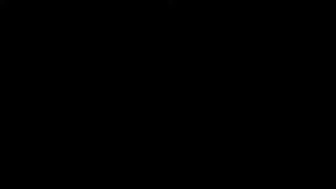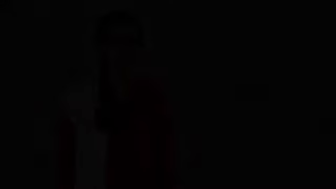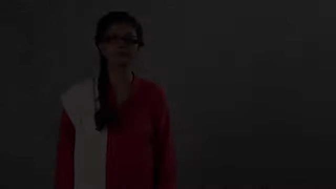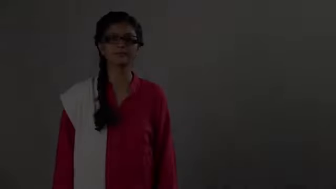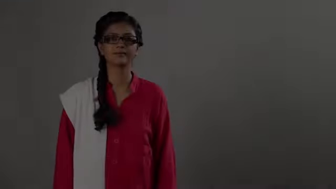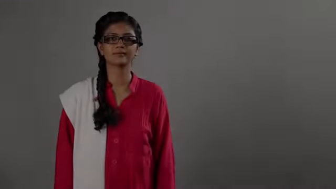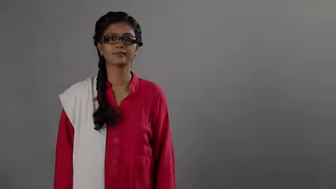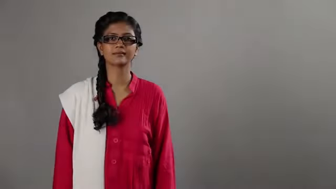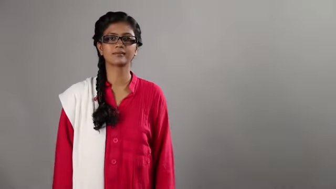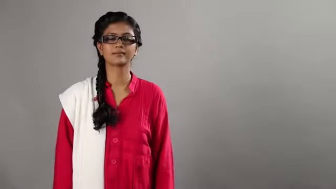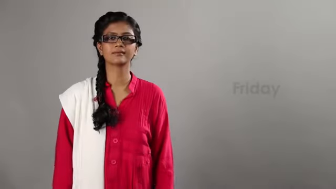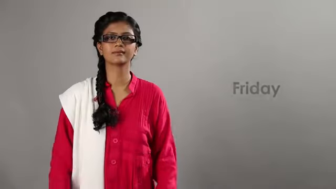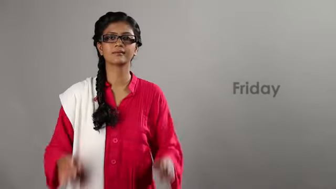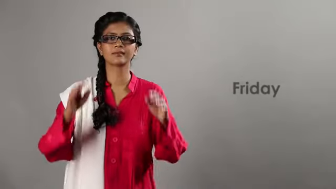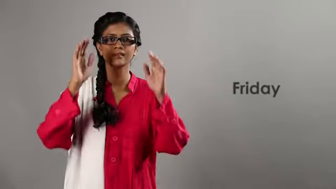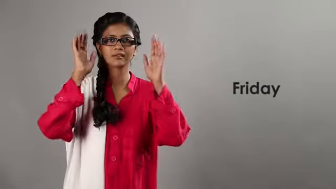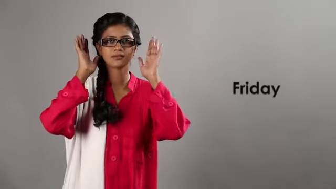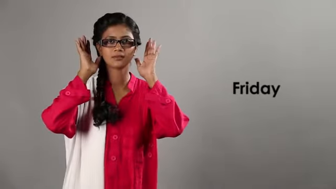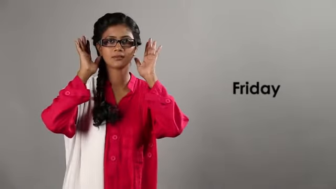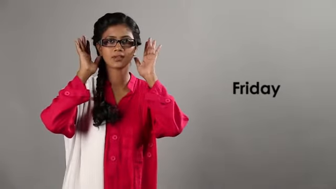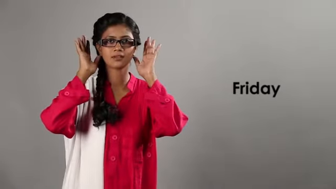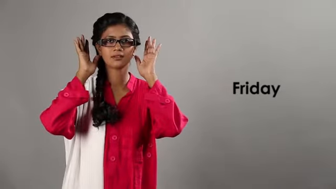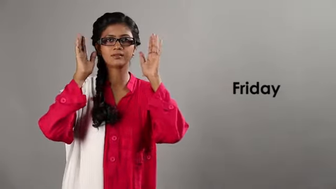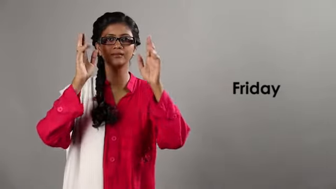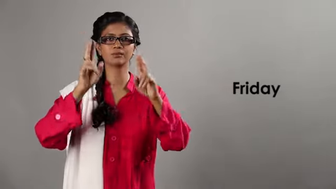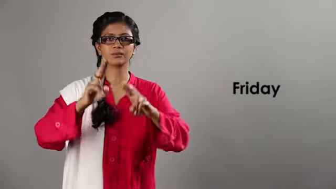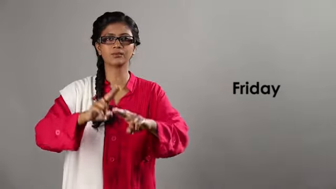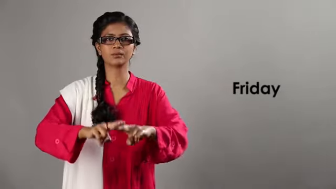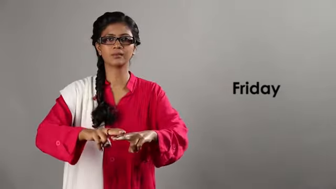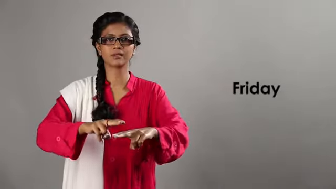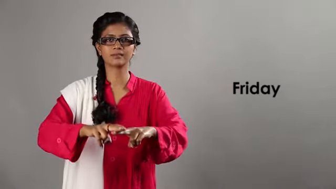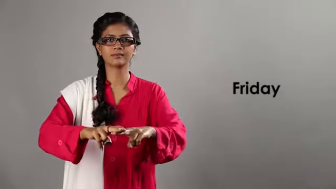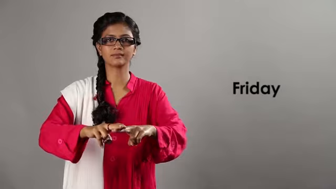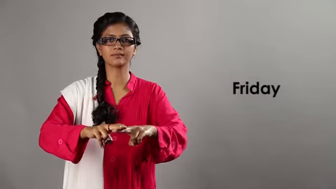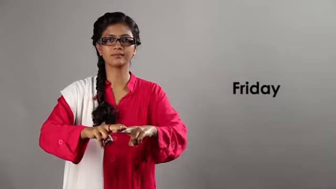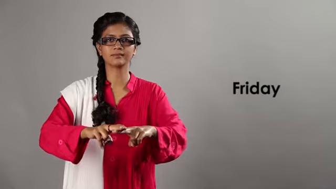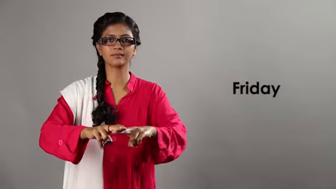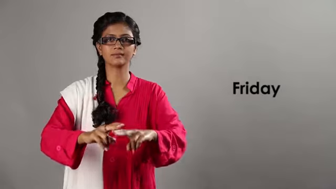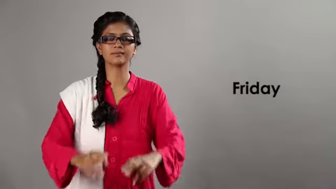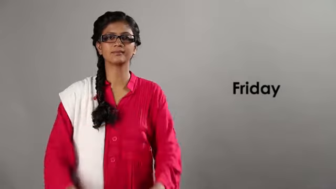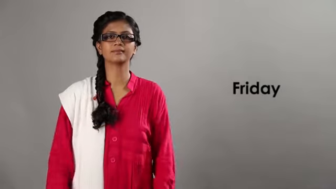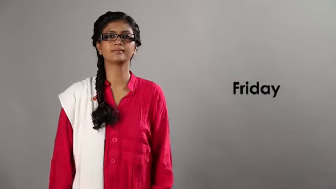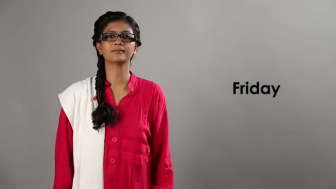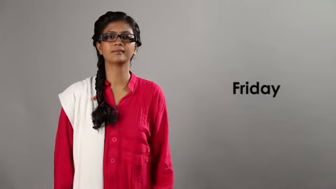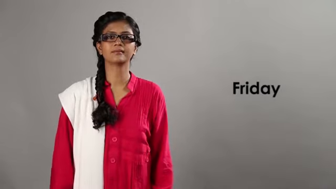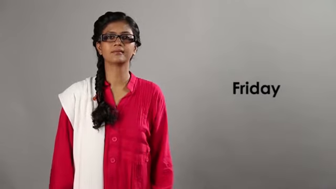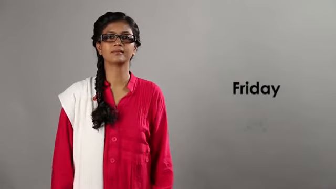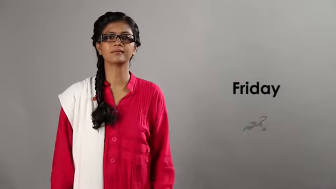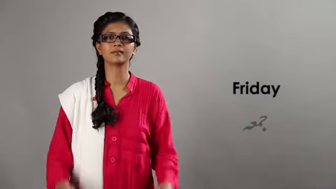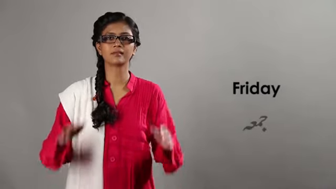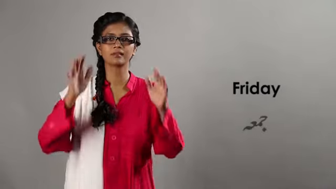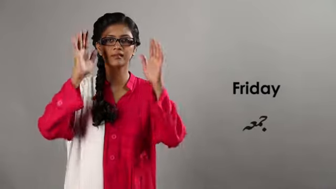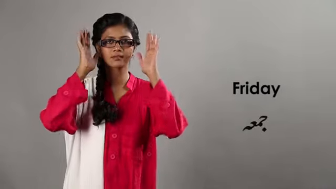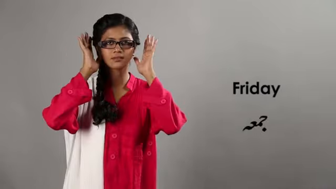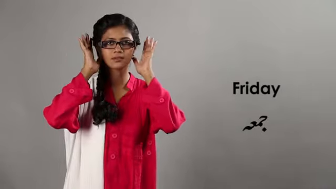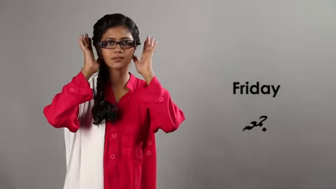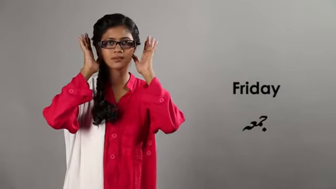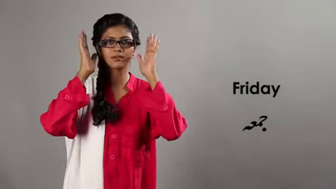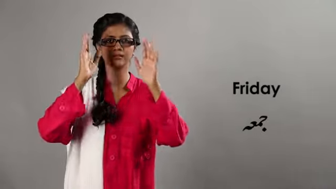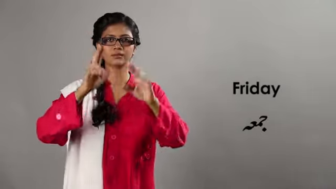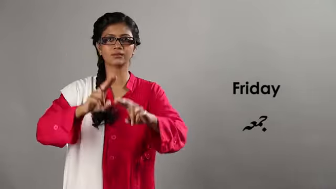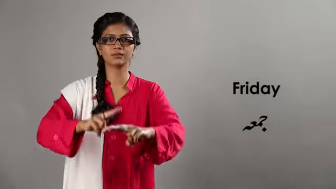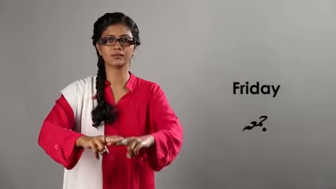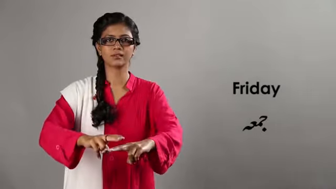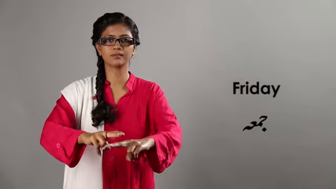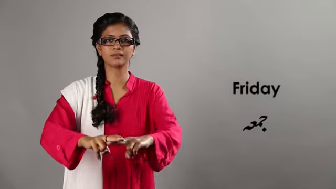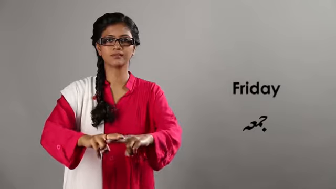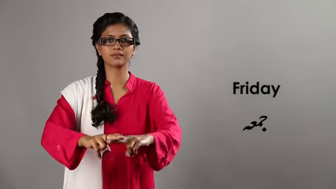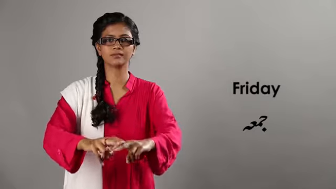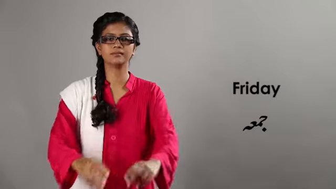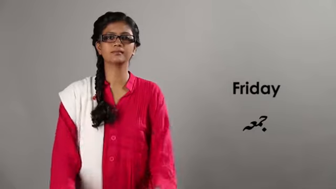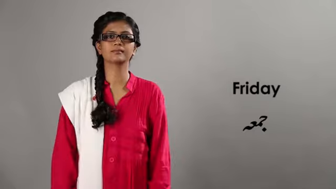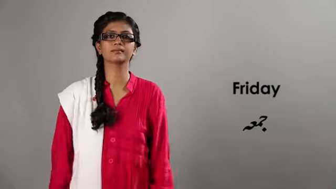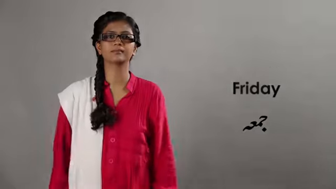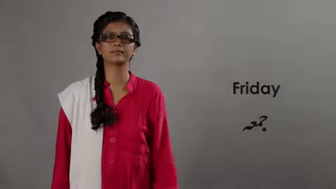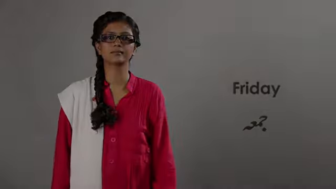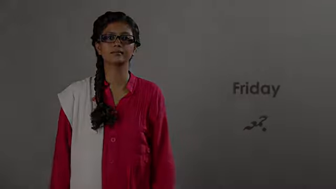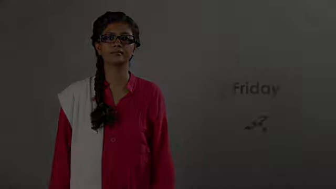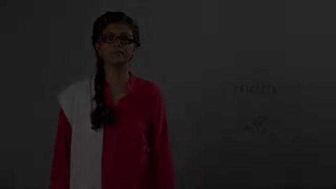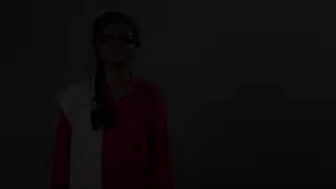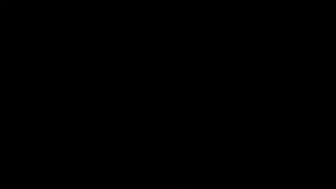Friday